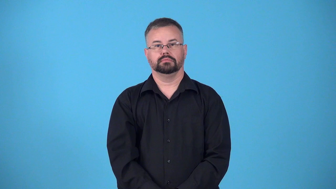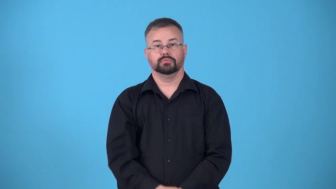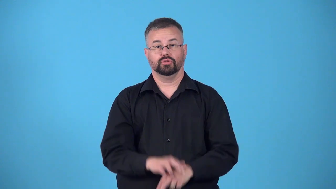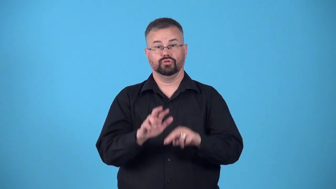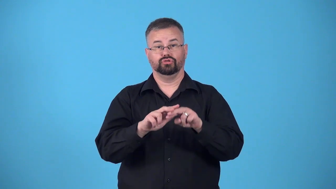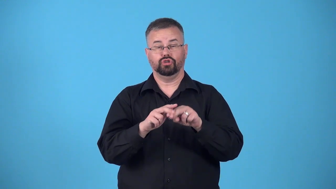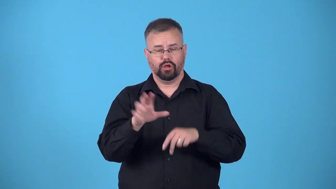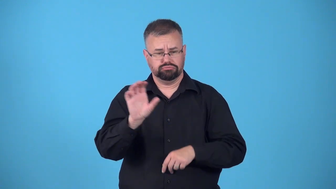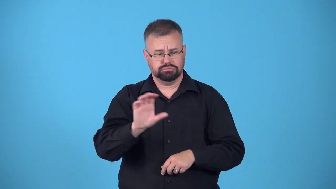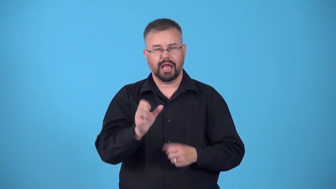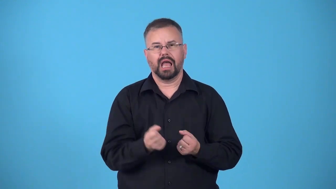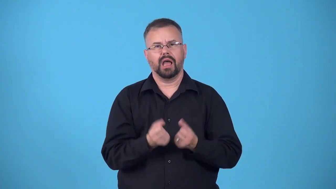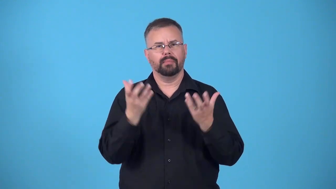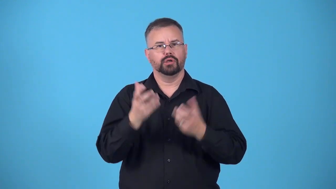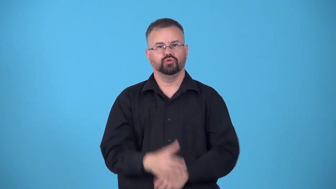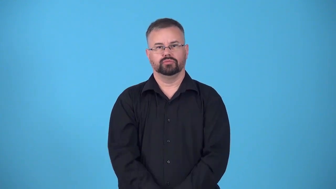salinity, saltiness